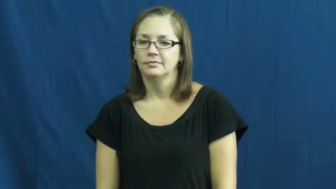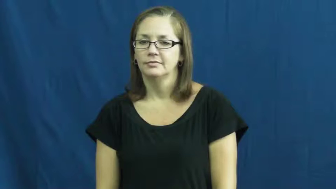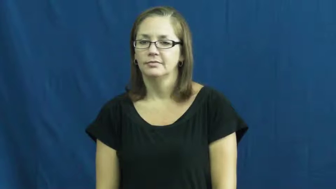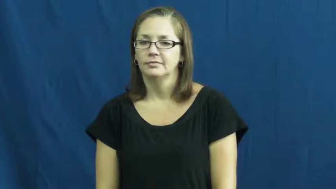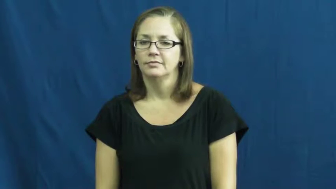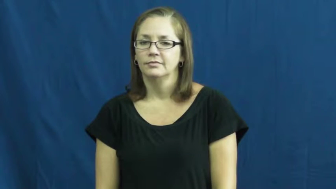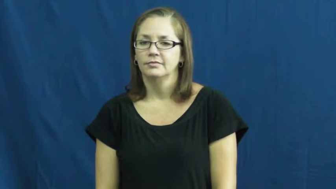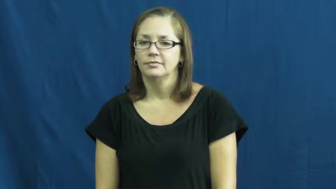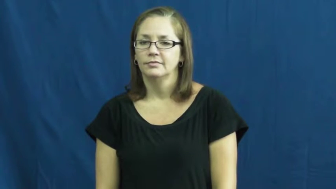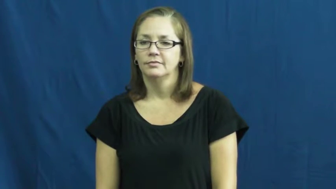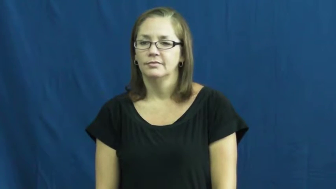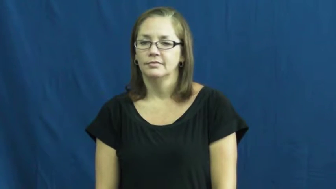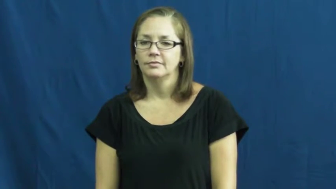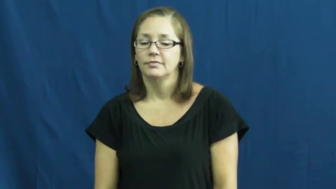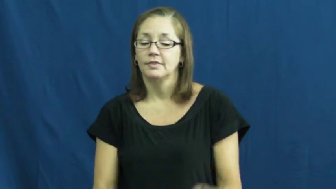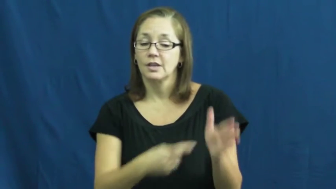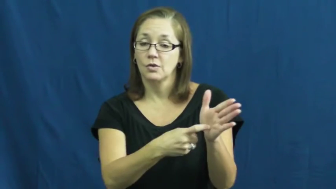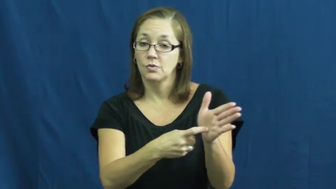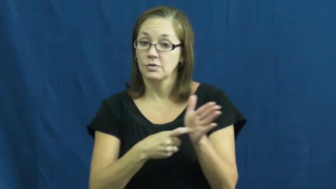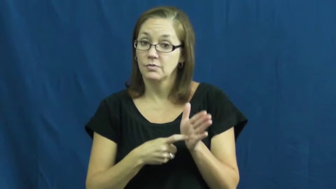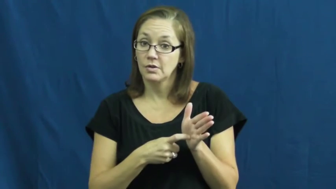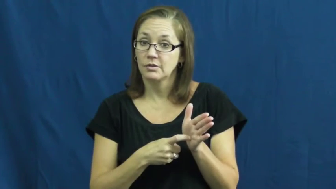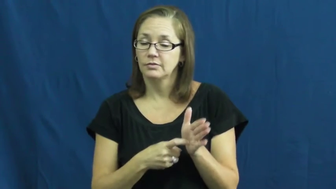take-require